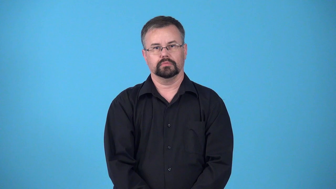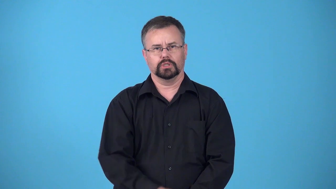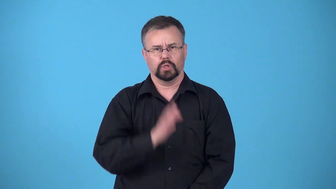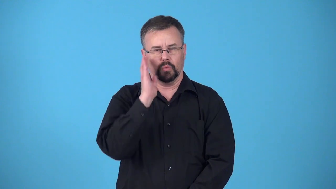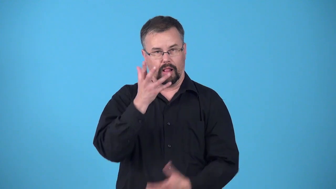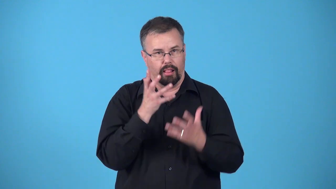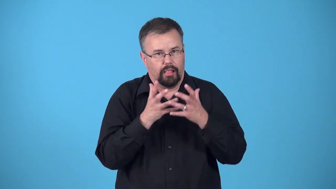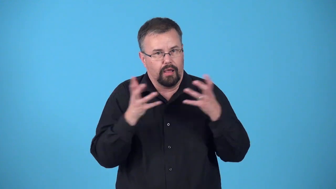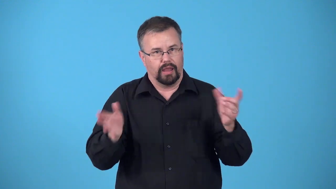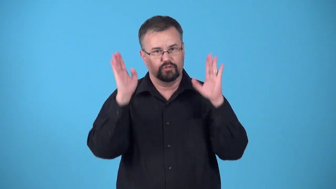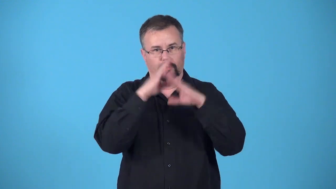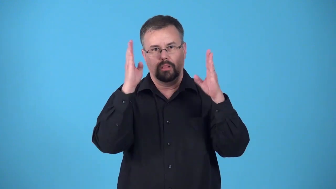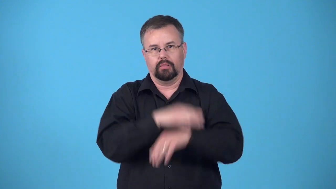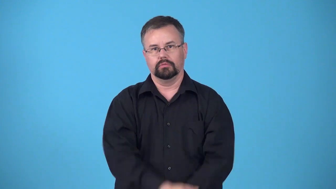there'll be hell to pay